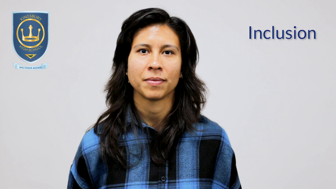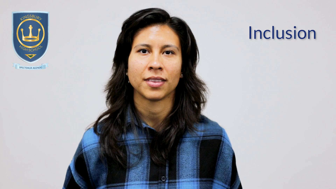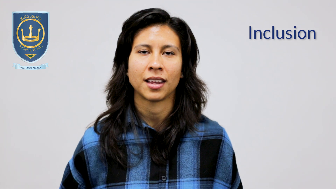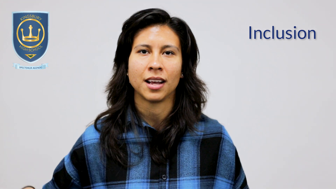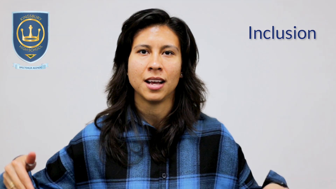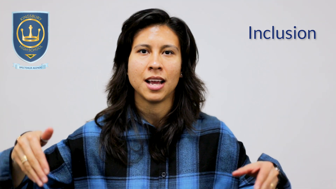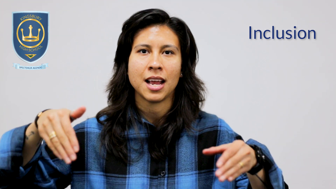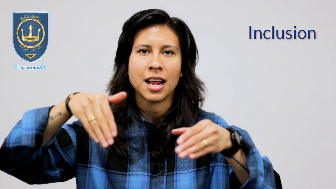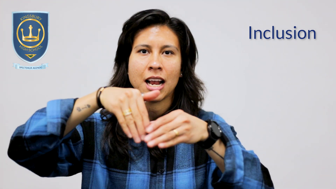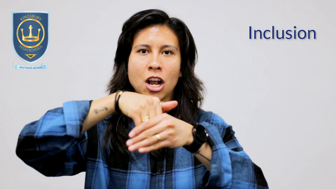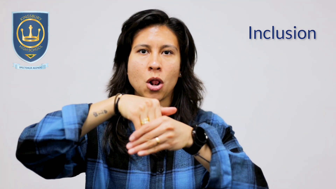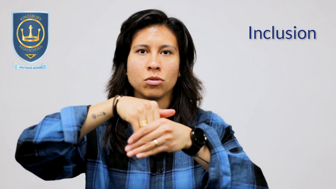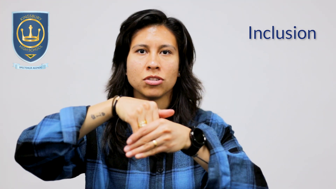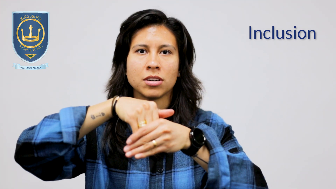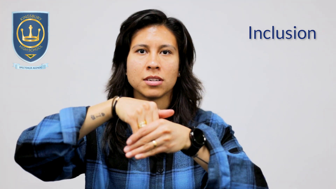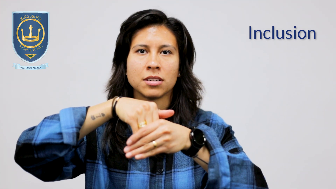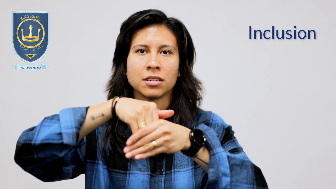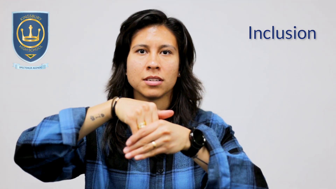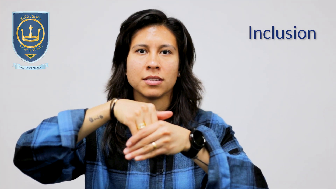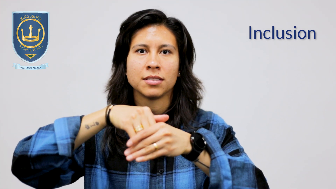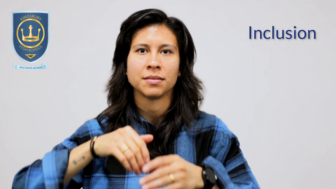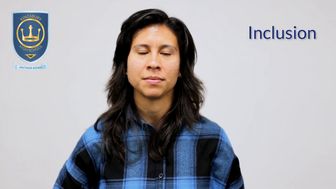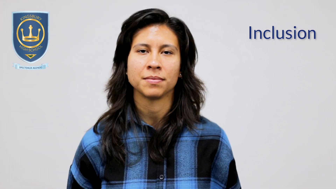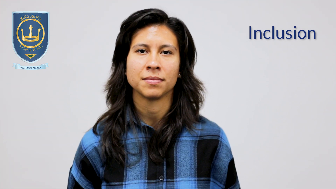Inclusion